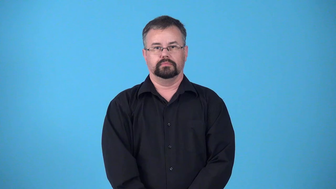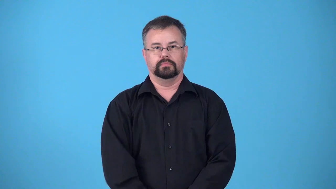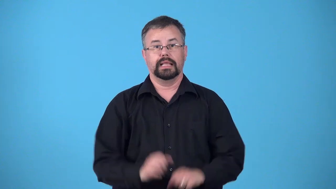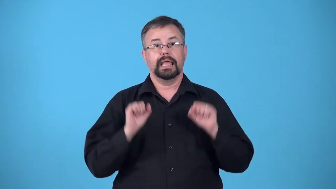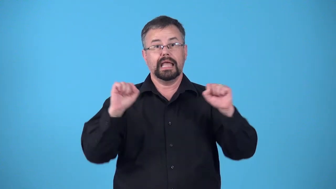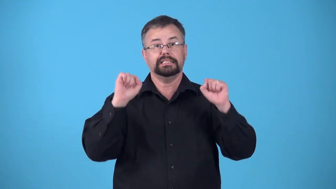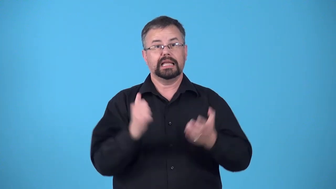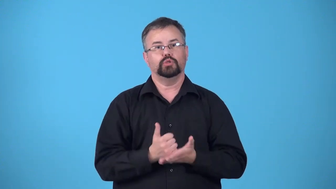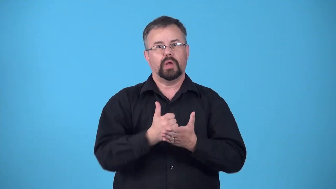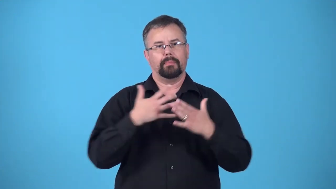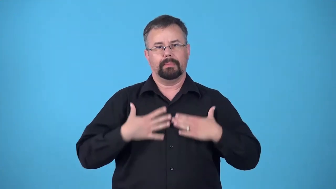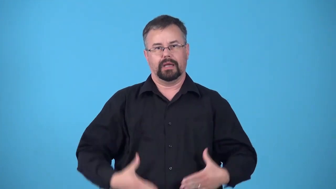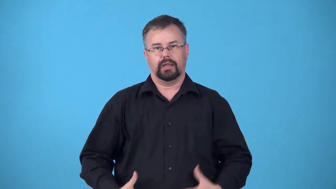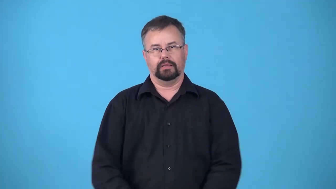conditioner